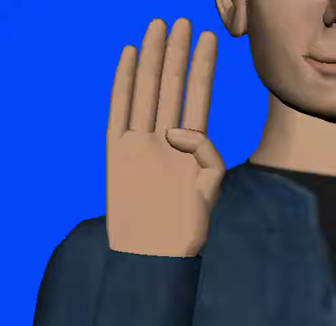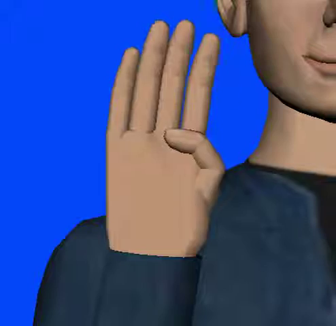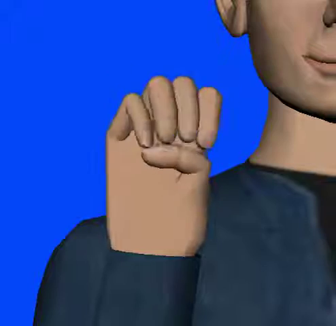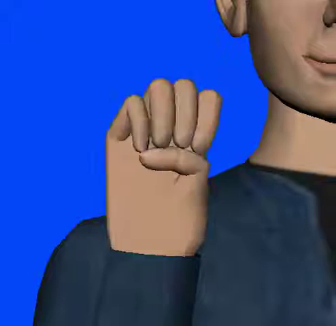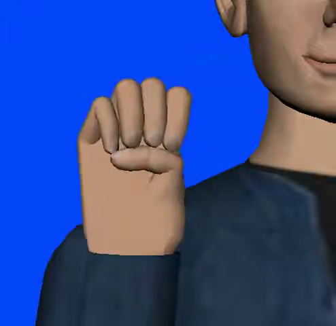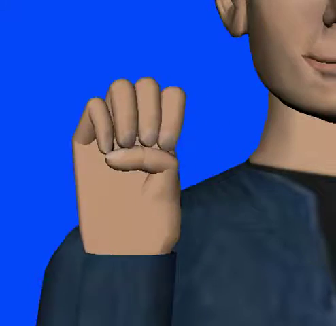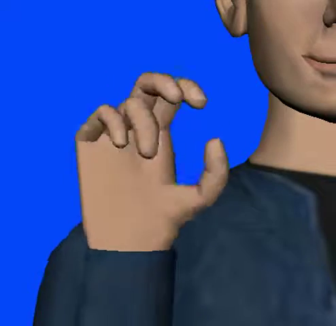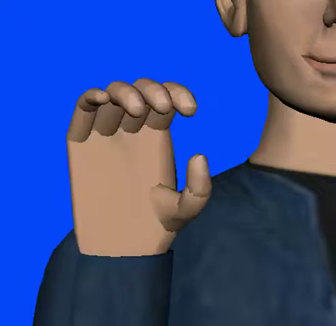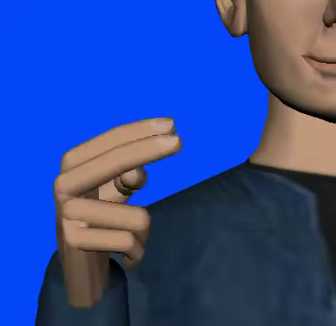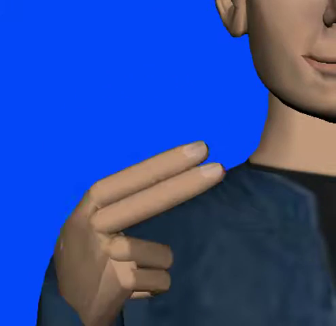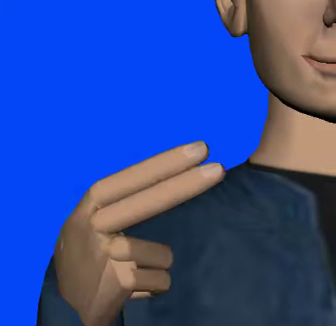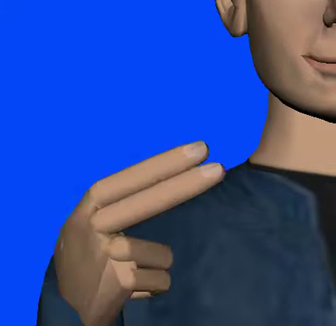beech